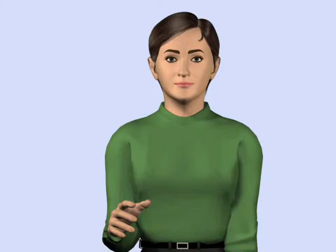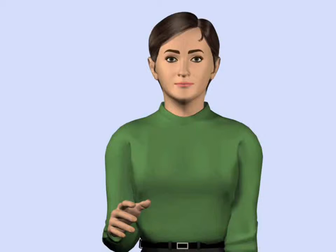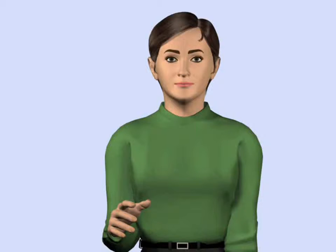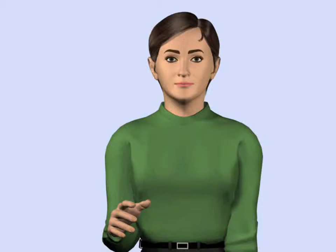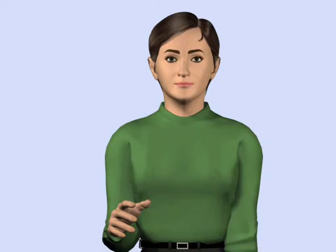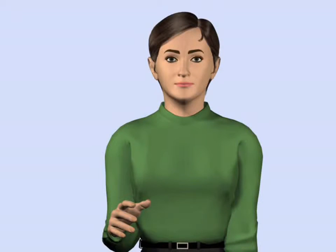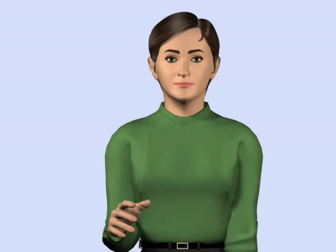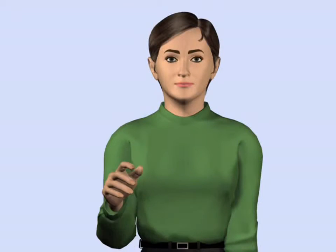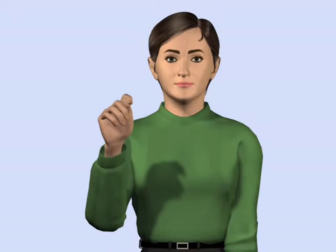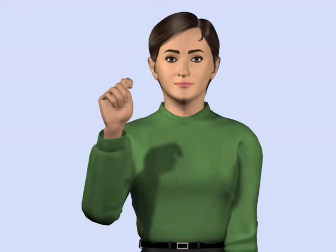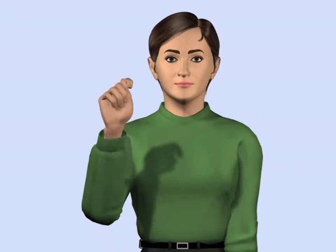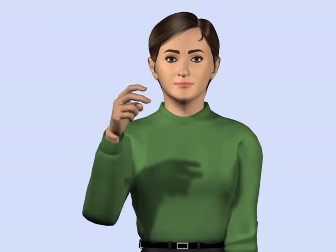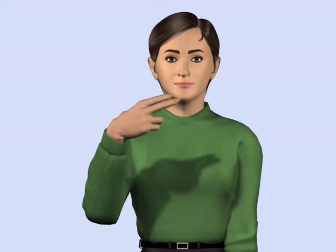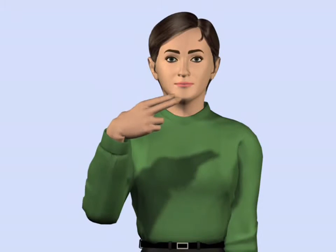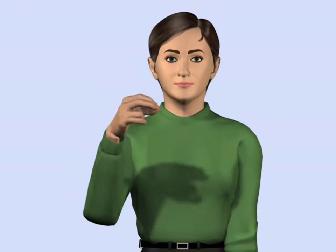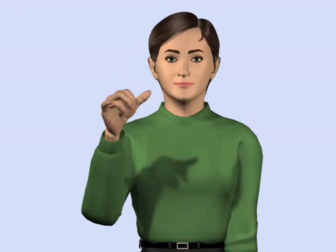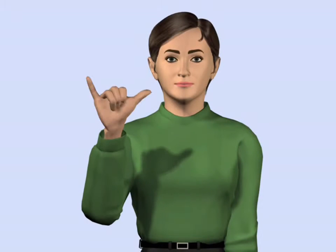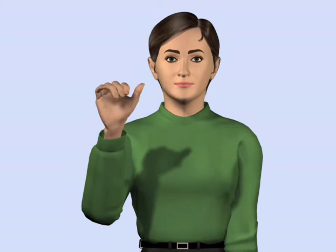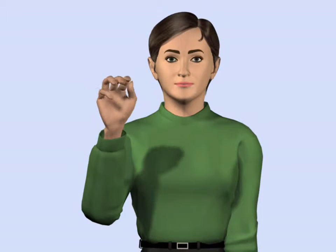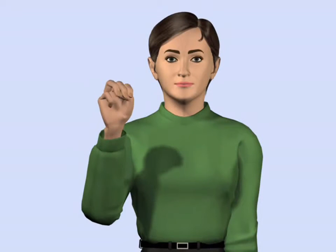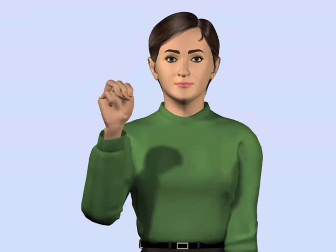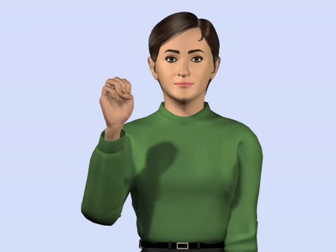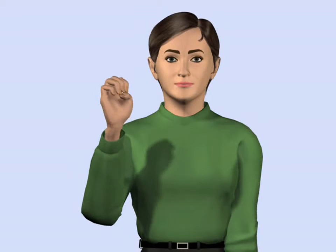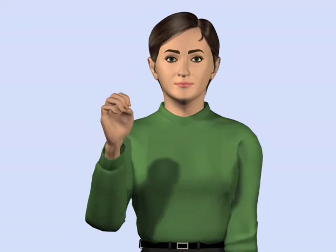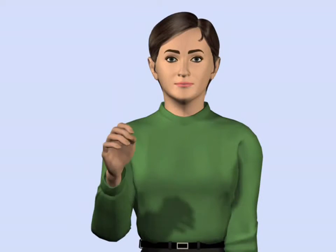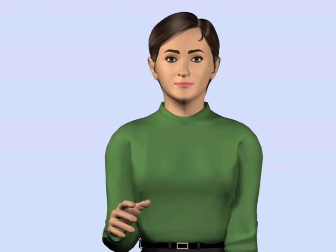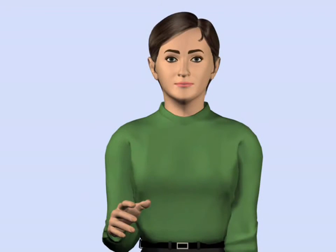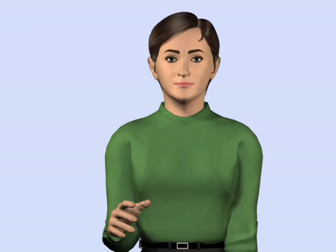thyme